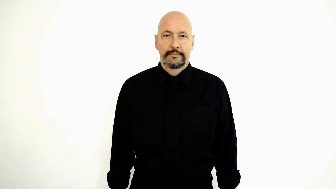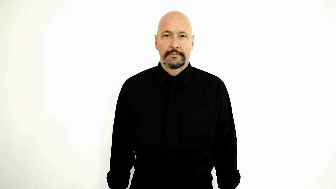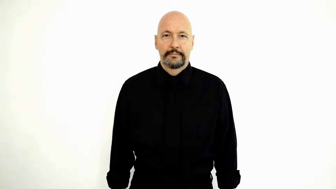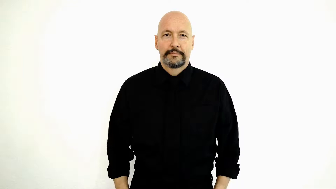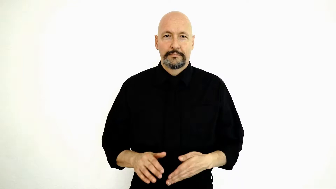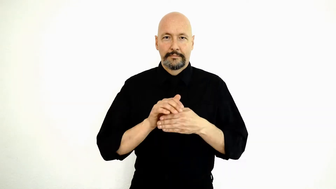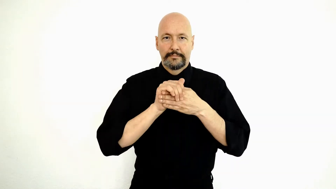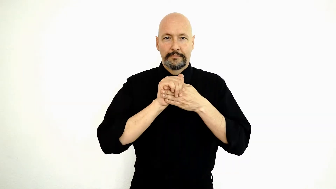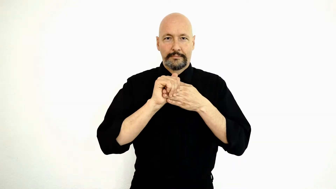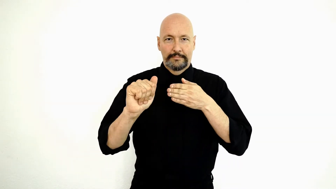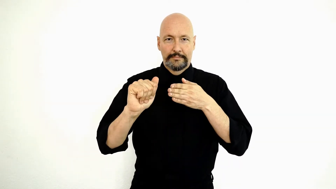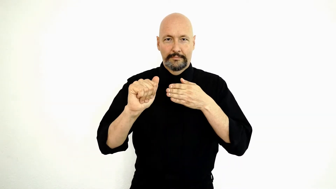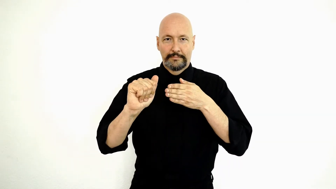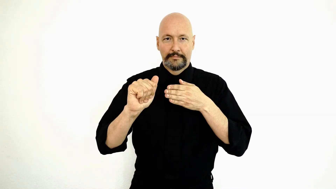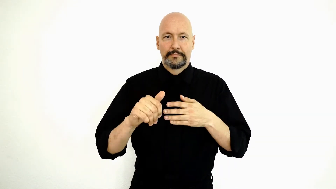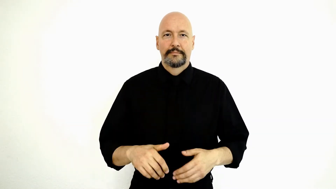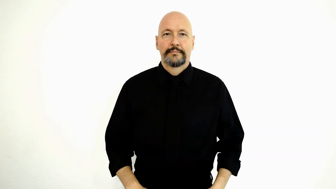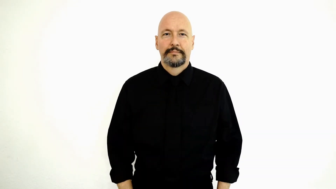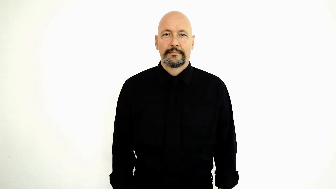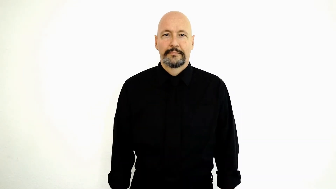DOLLARS